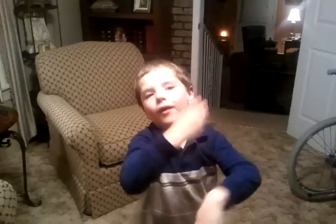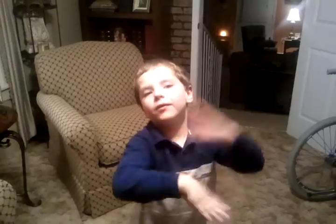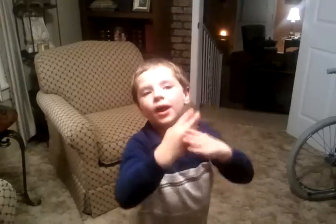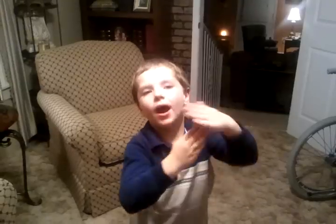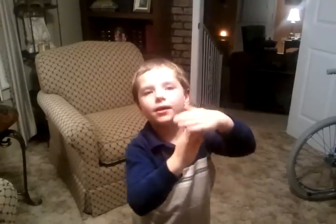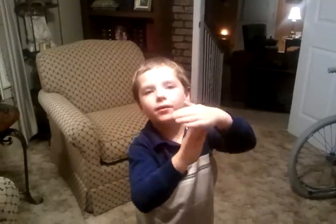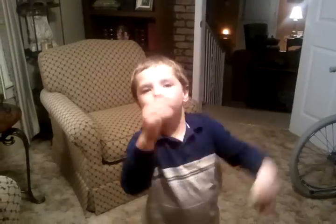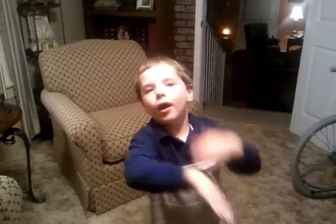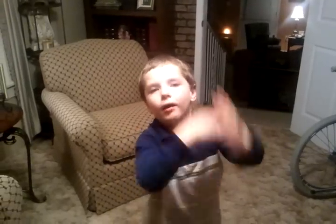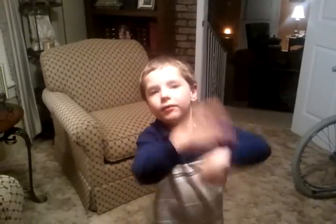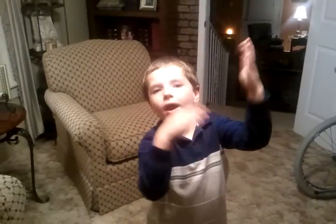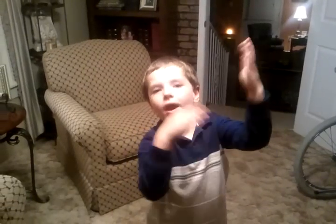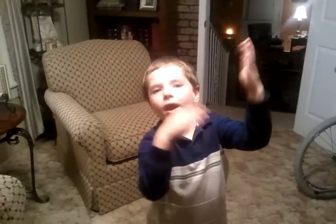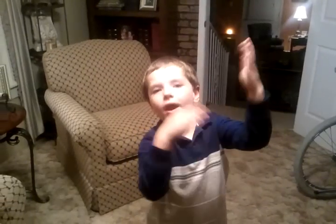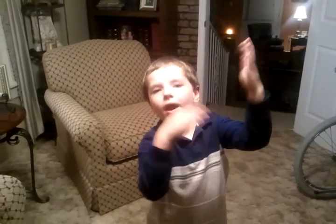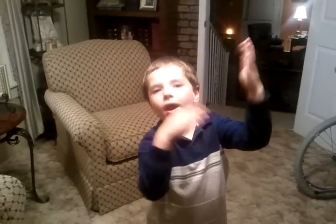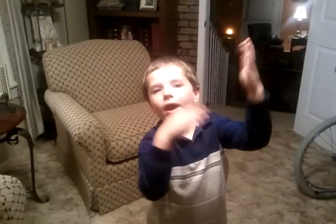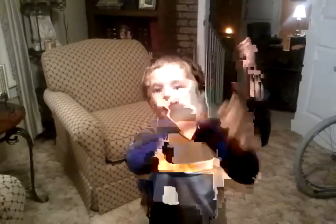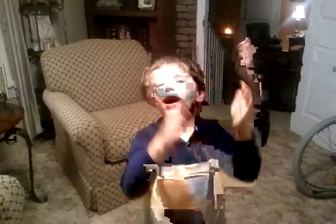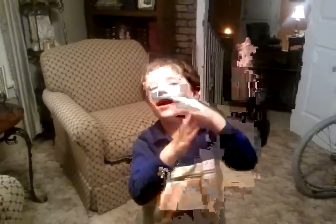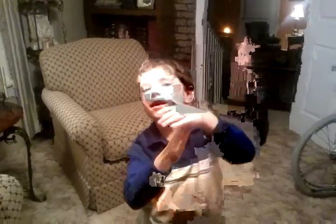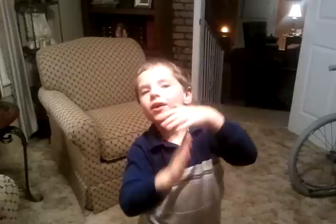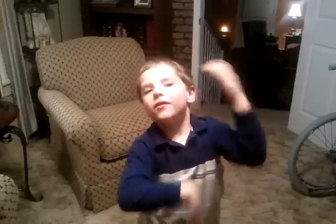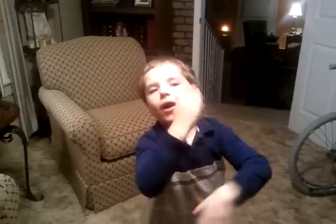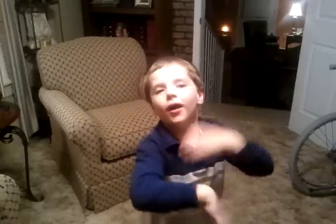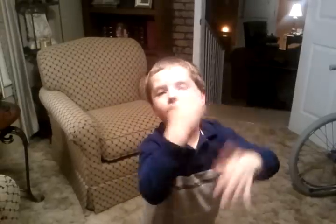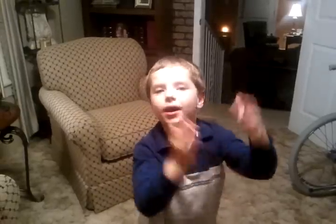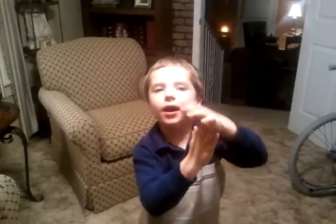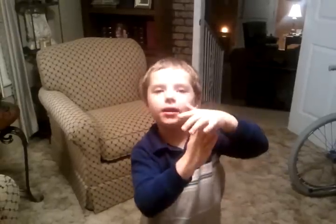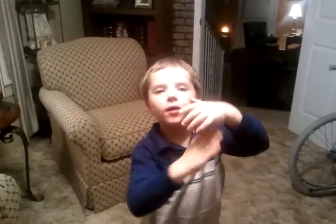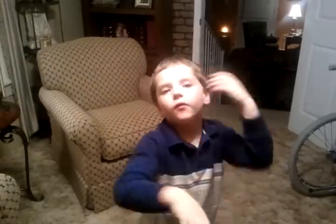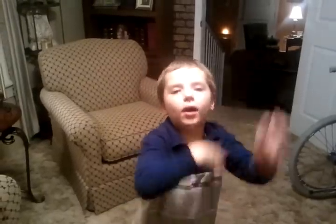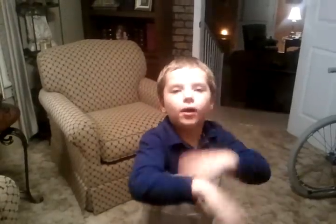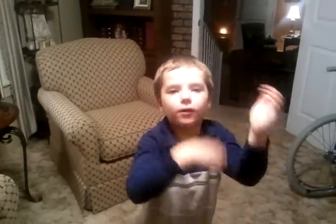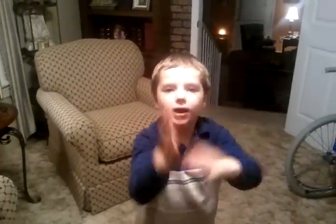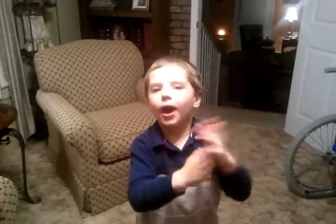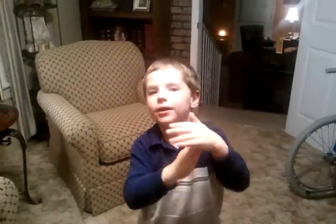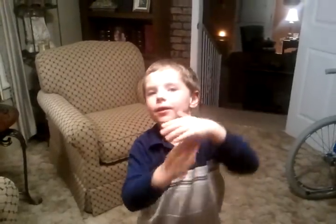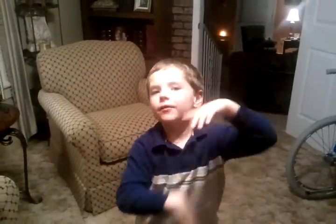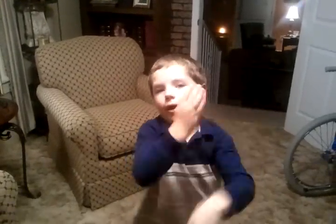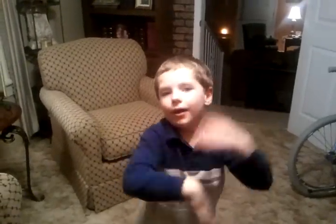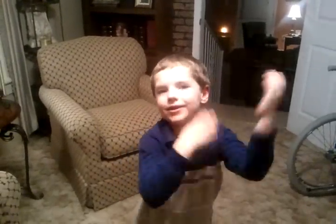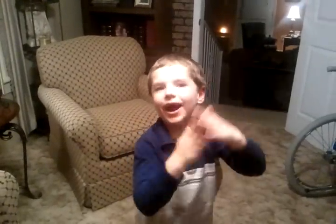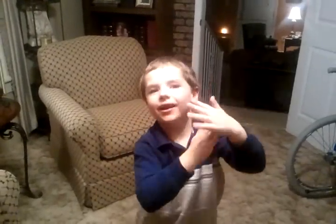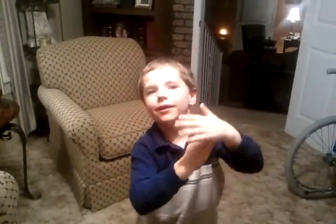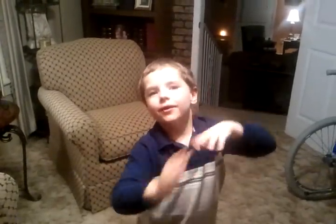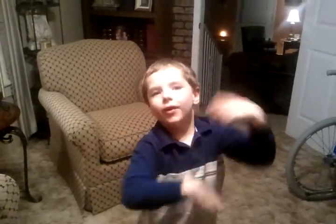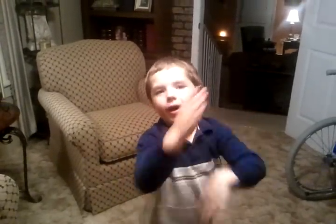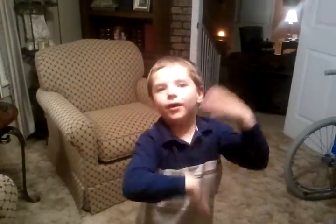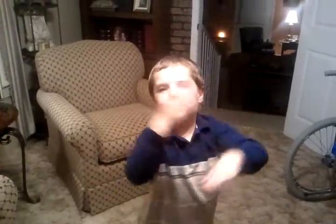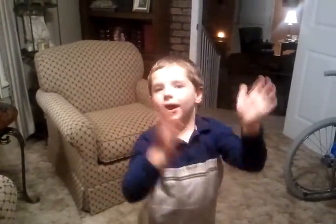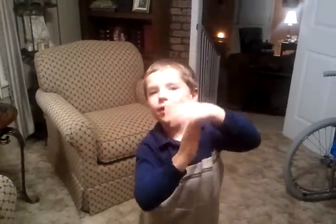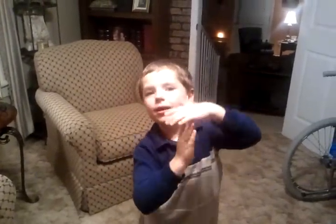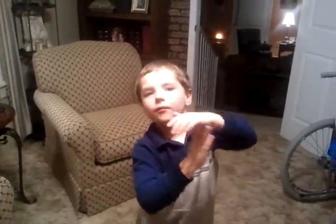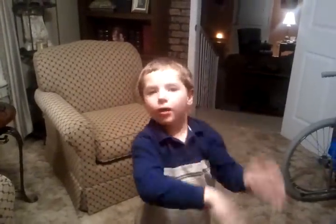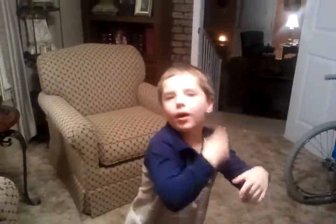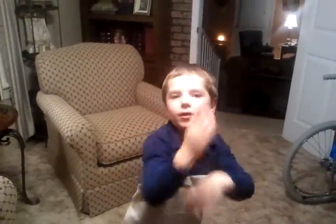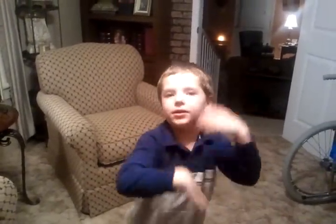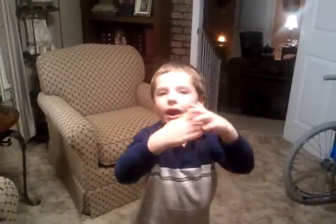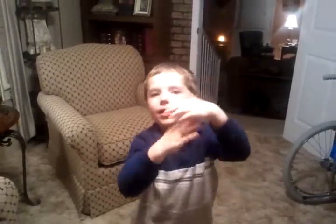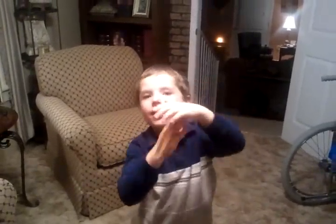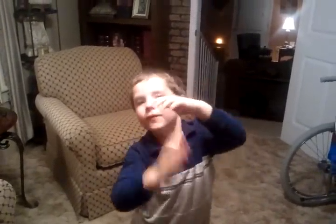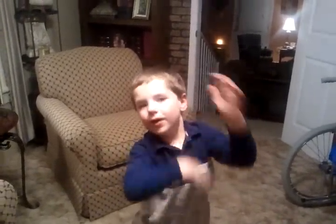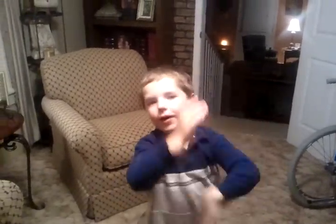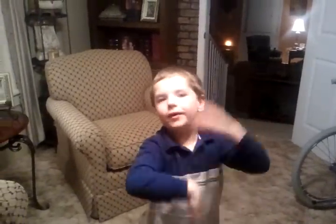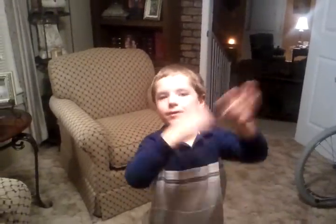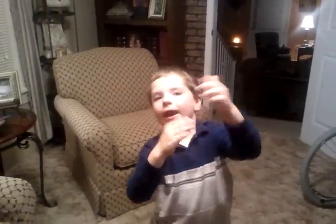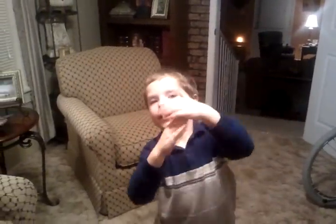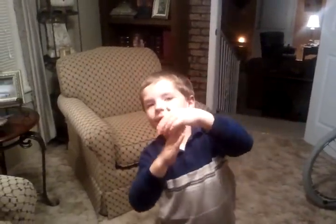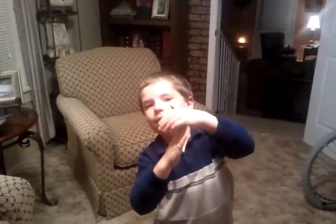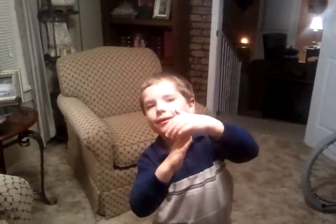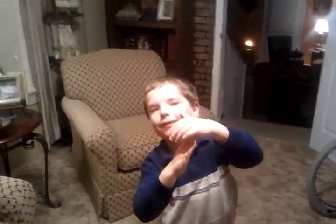Roll Tide